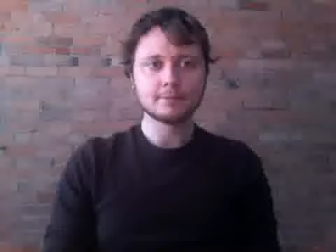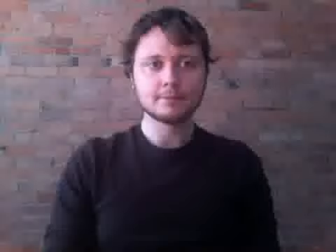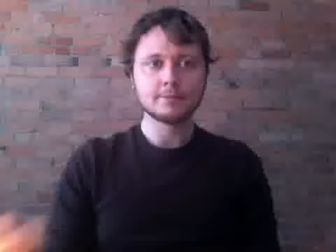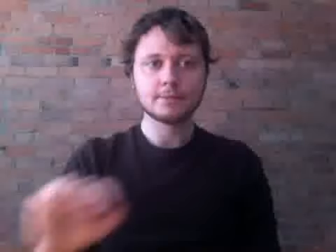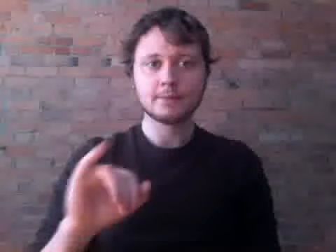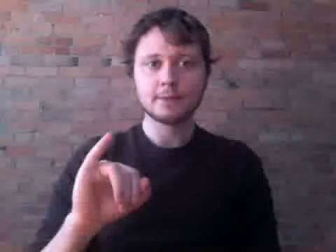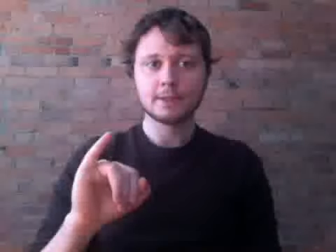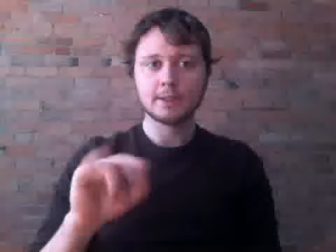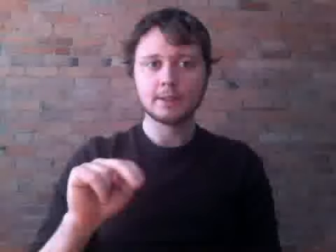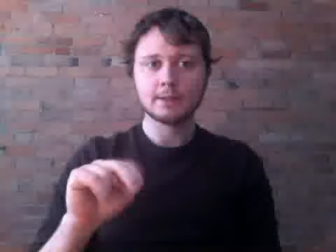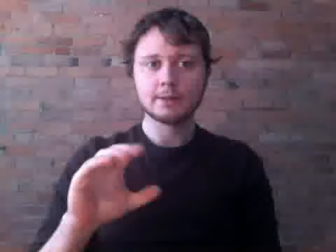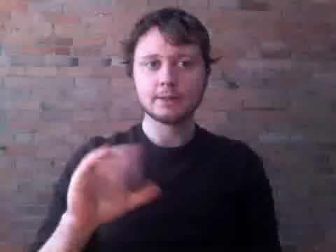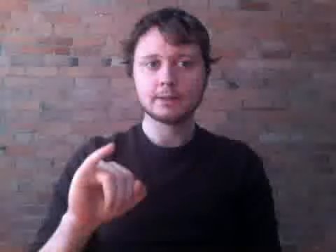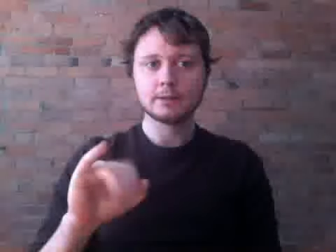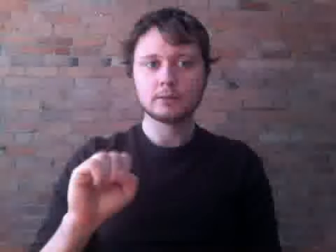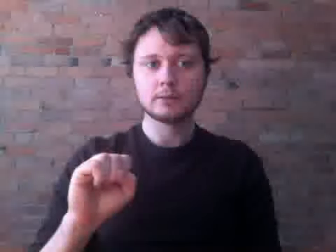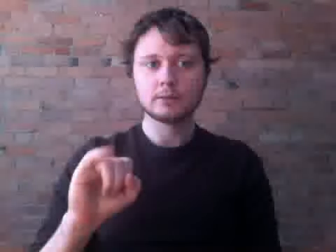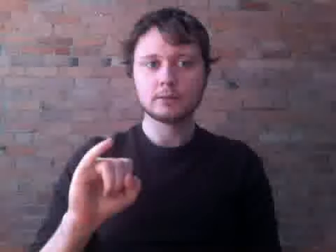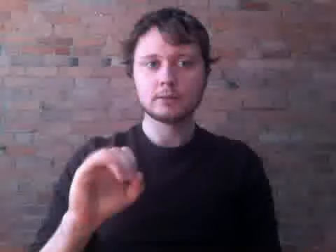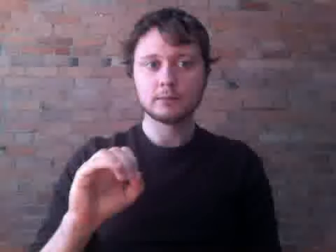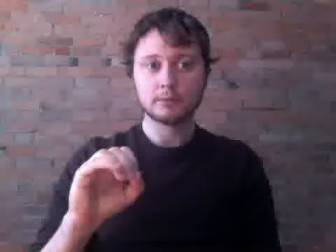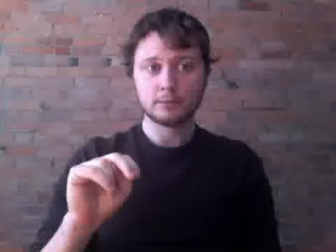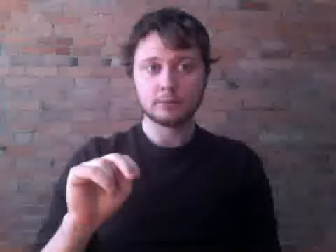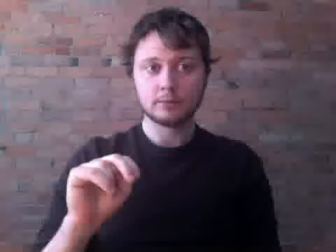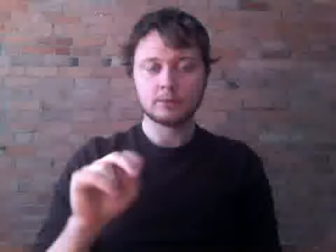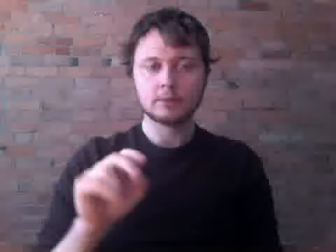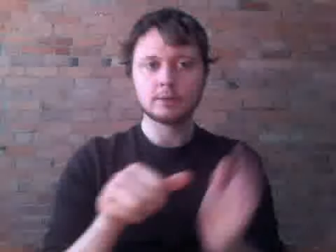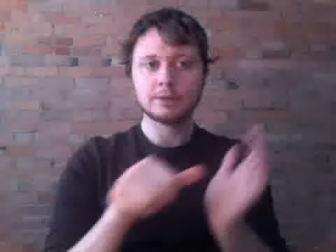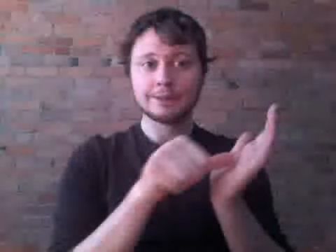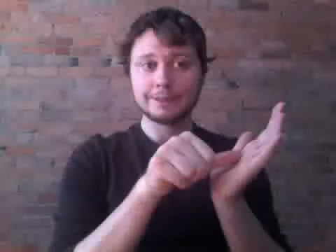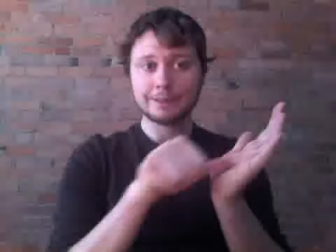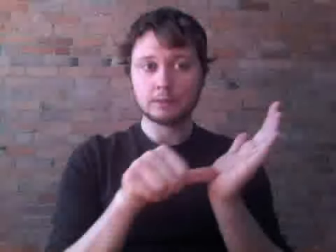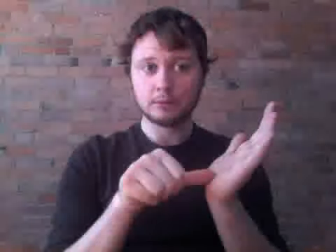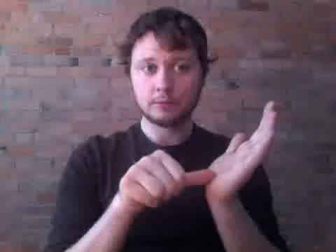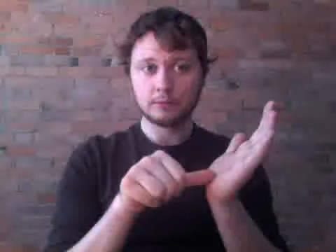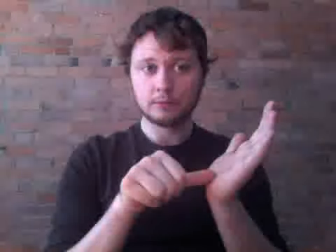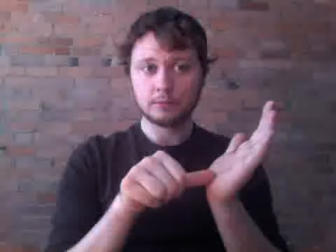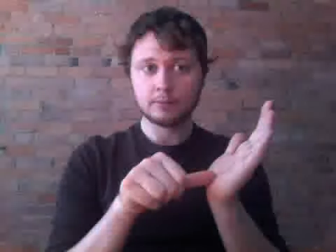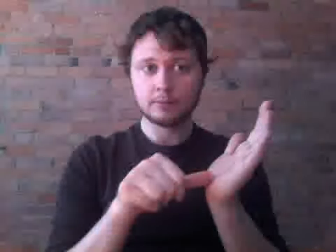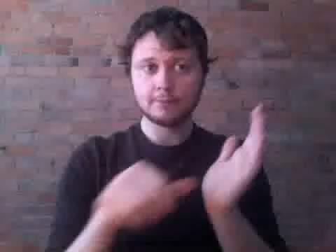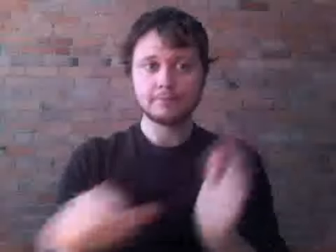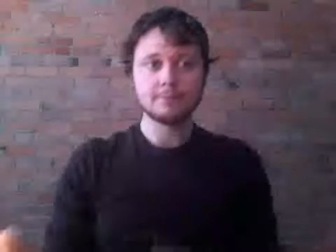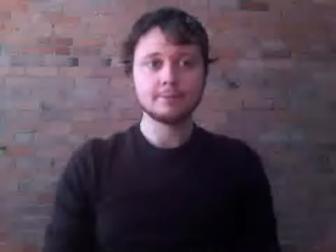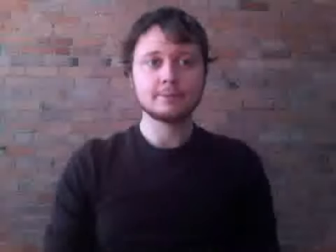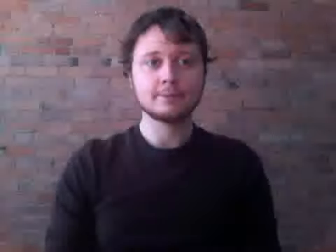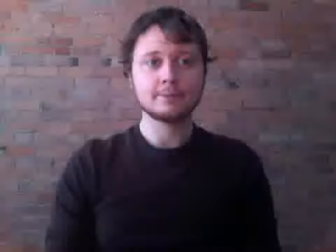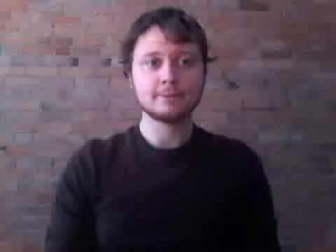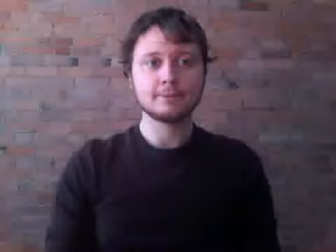Incision